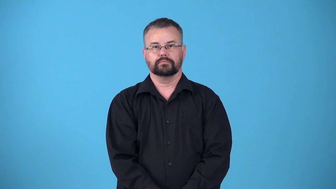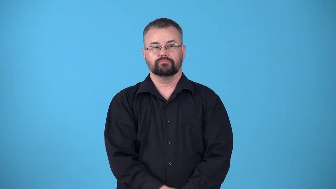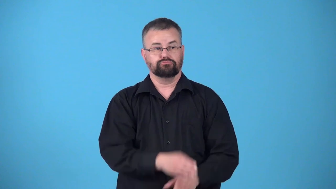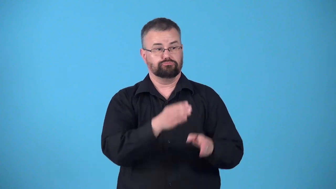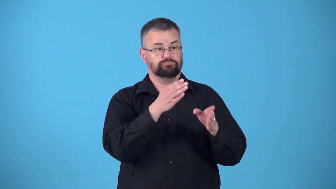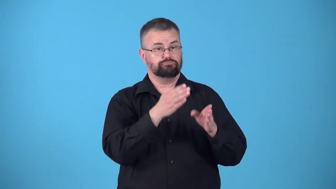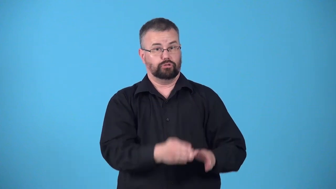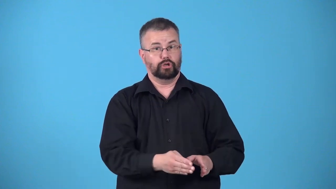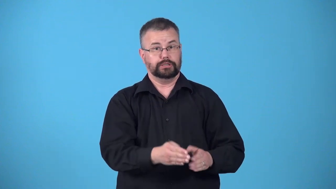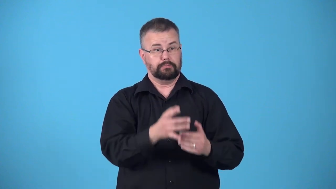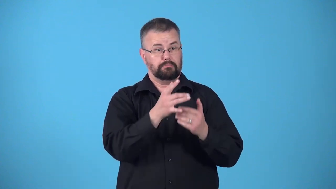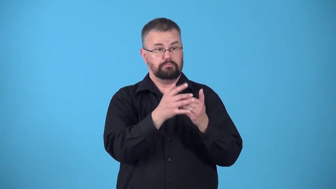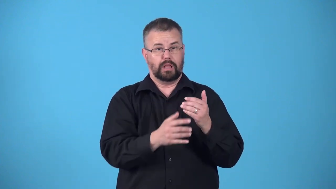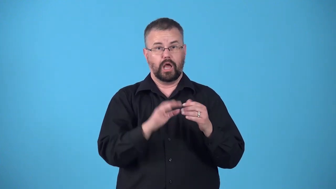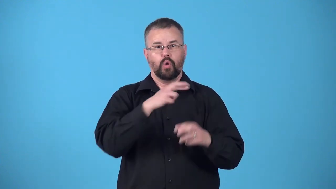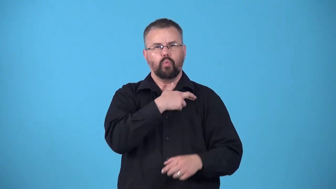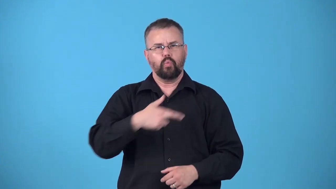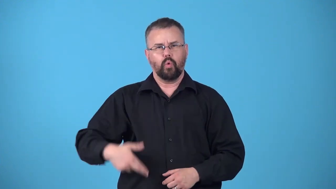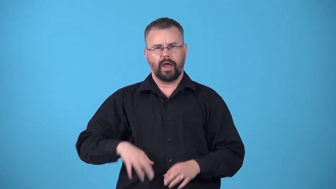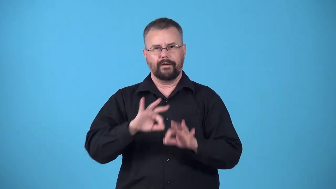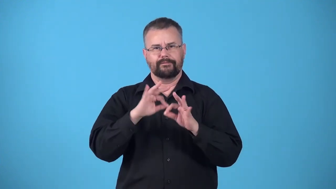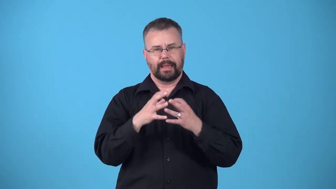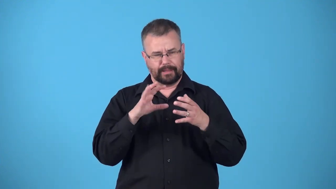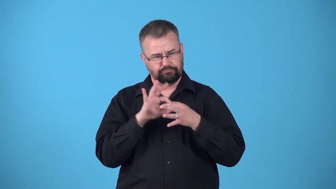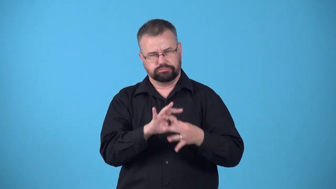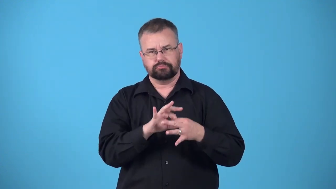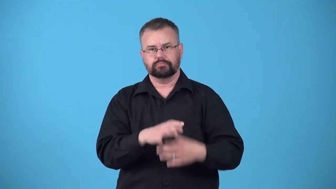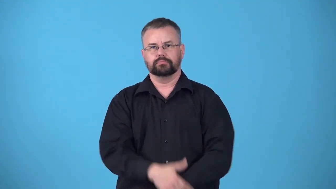blue blood